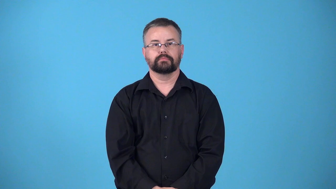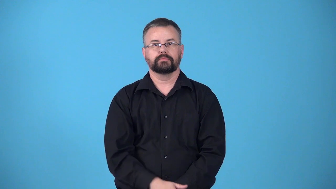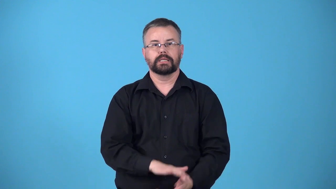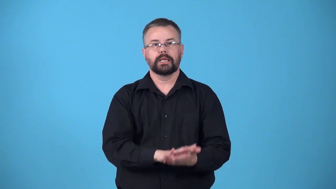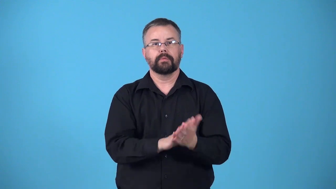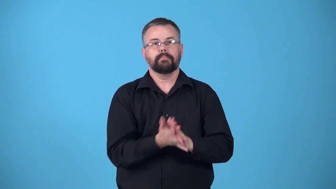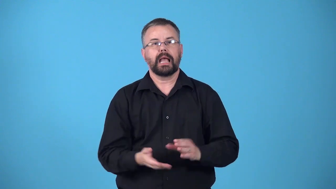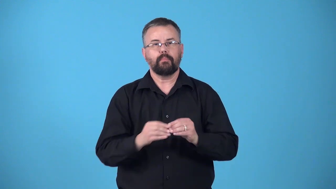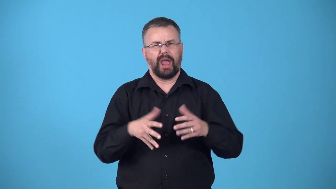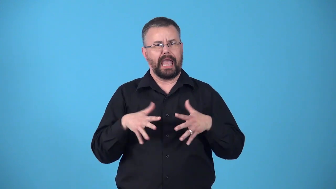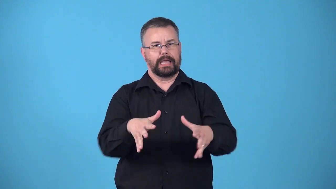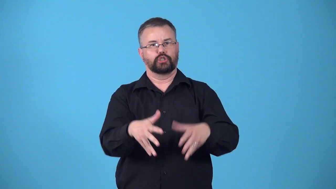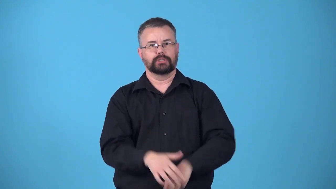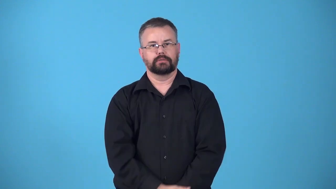get all worked up